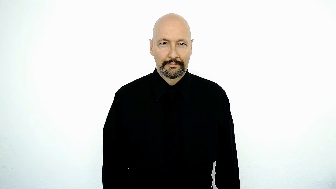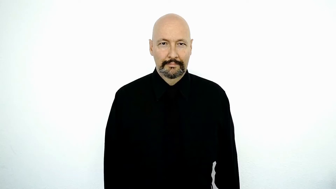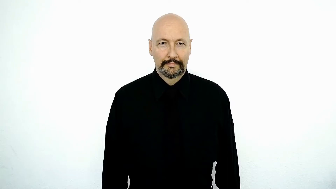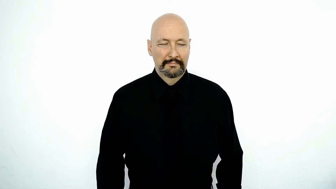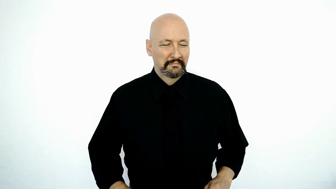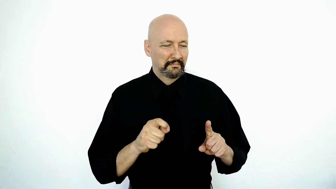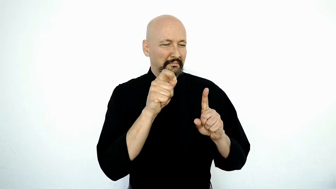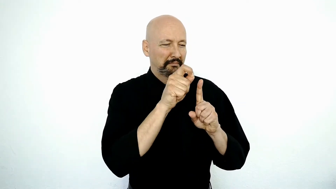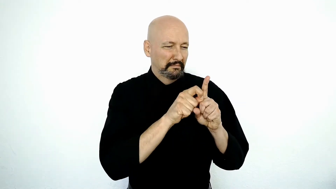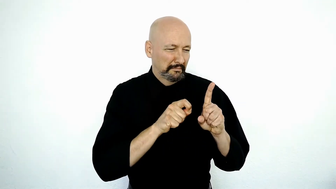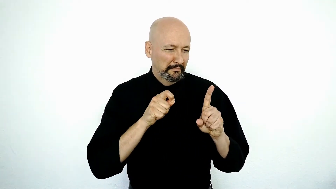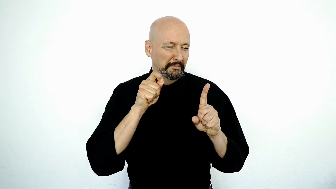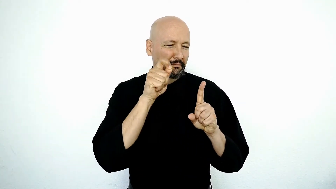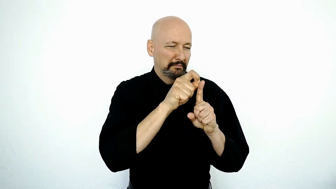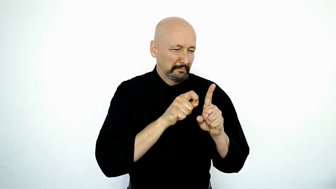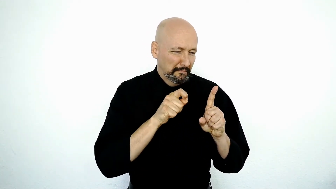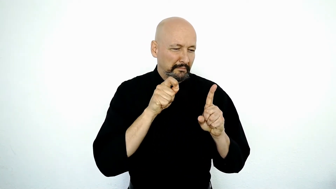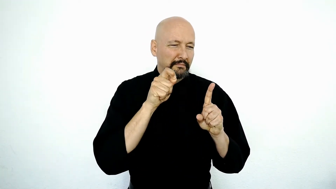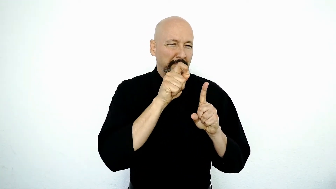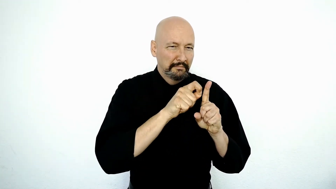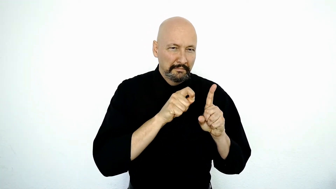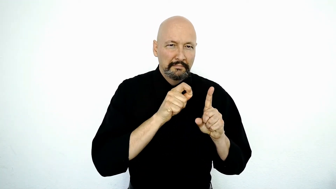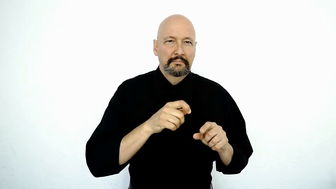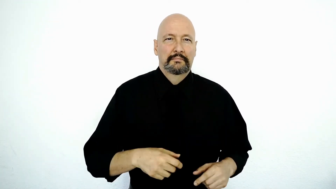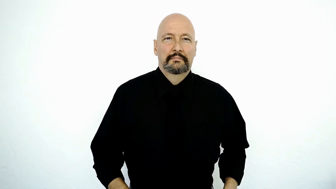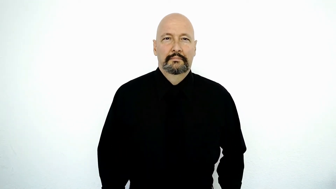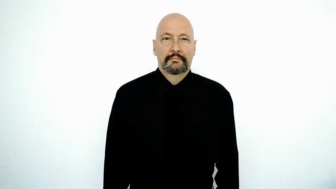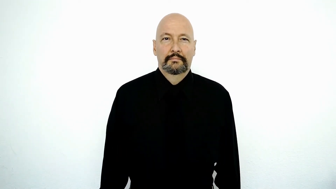PICK-on, NAG, Nitpick